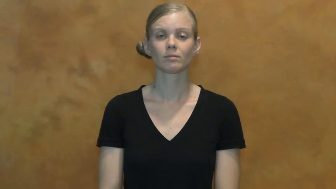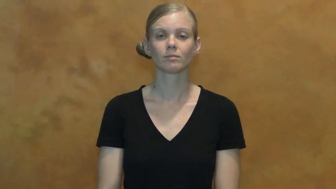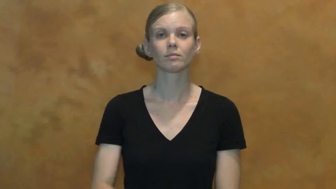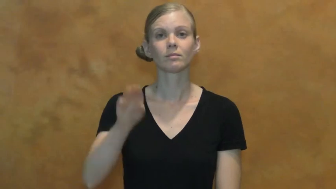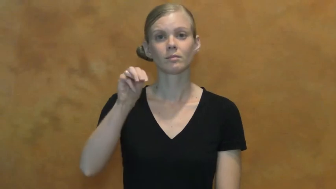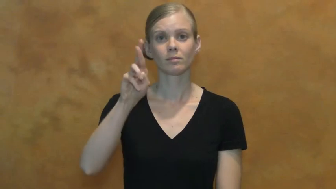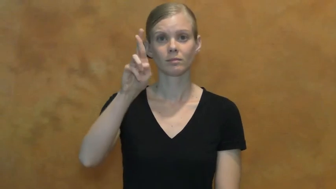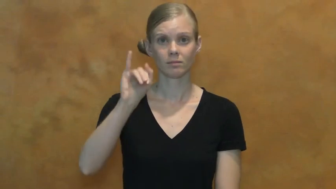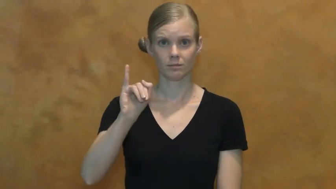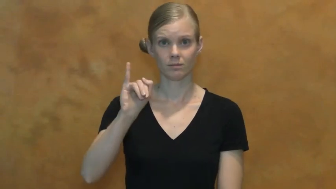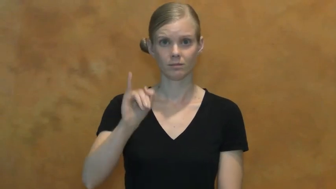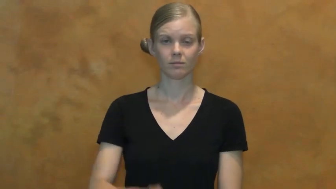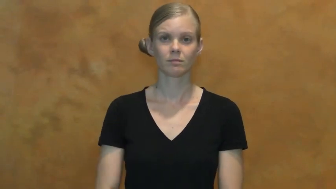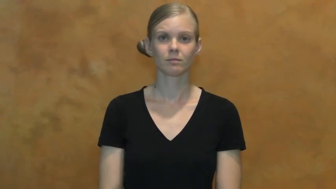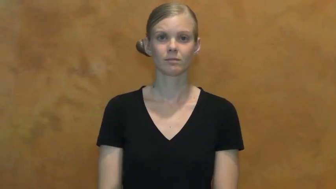MRI